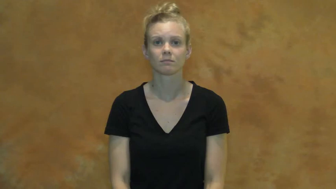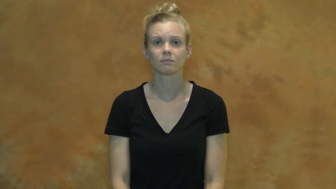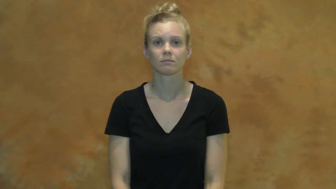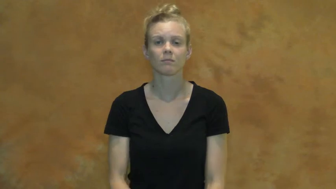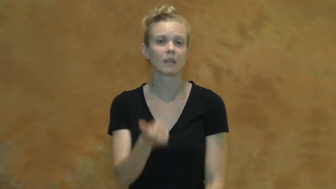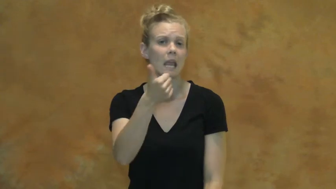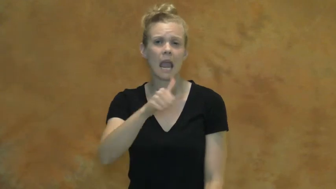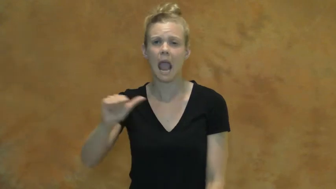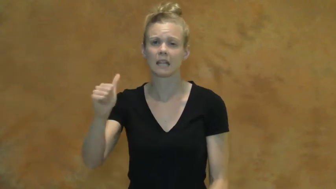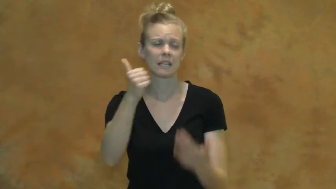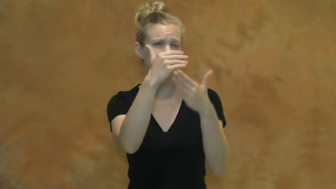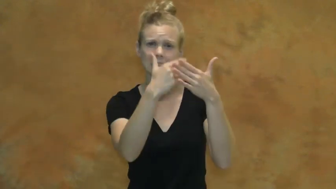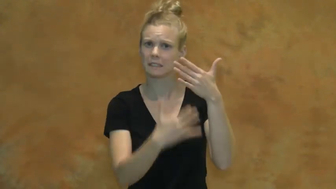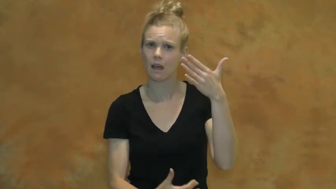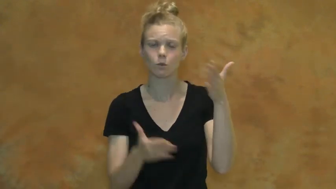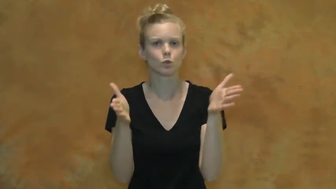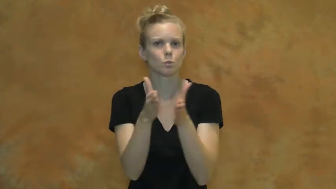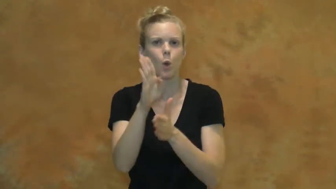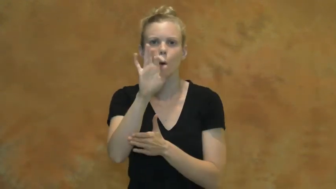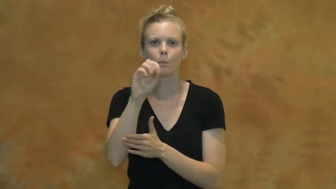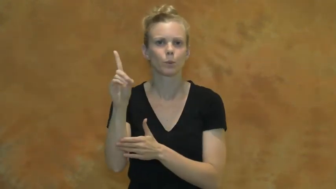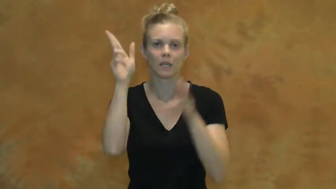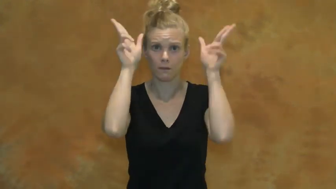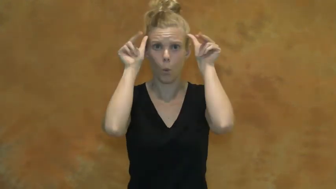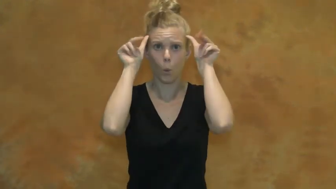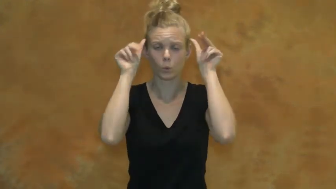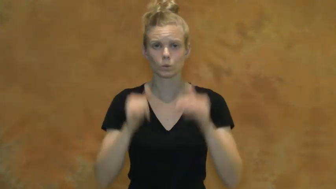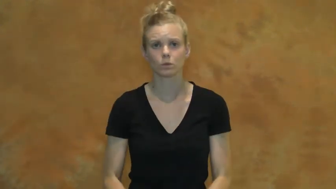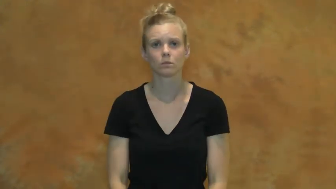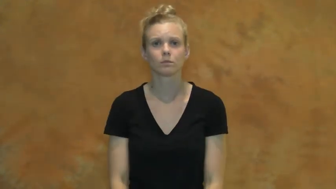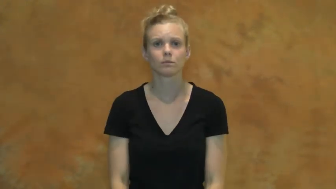pony